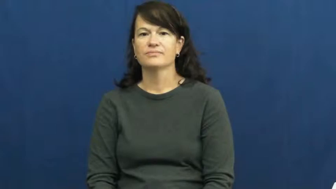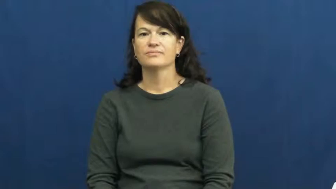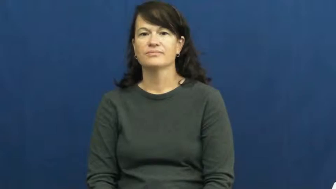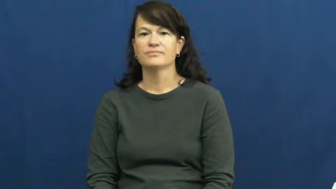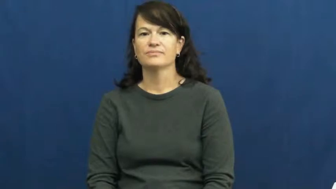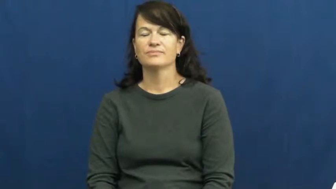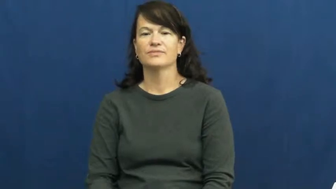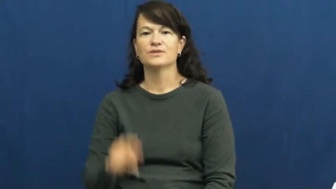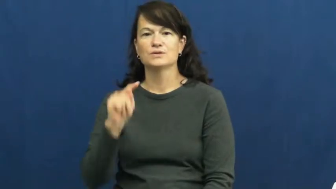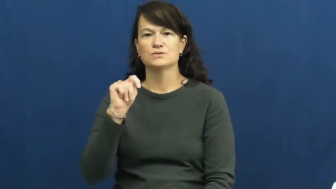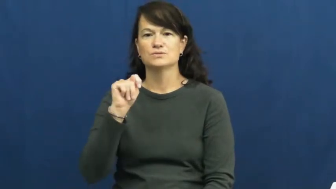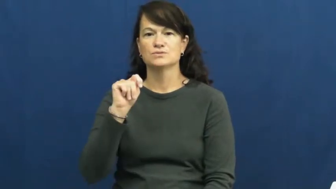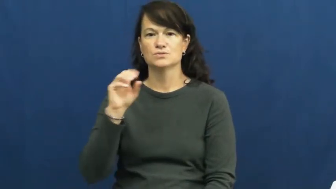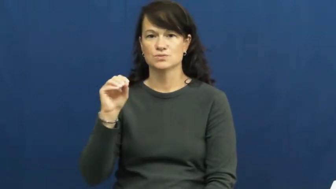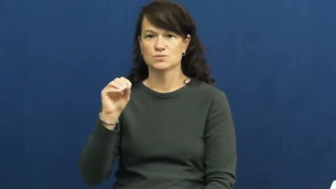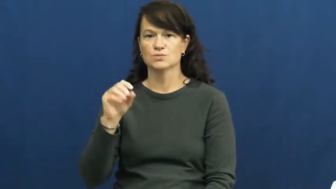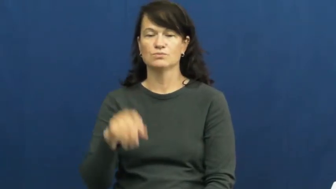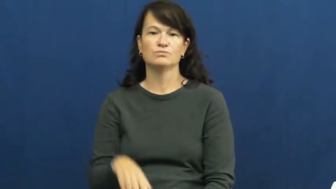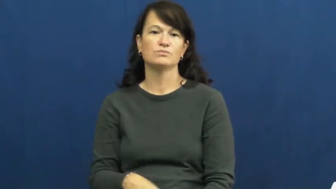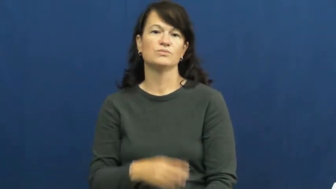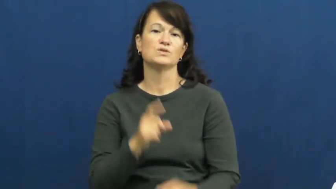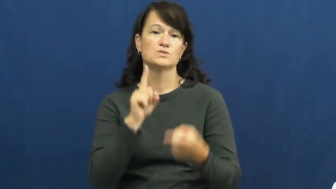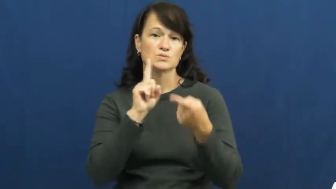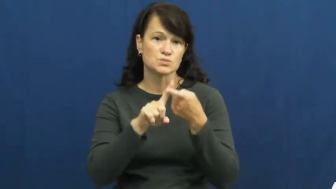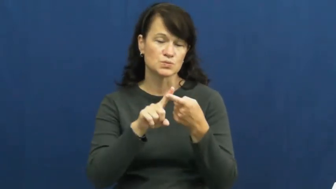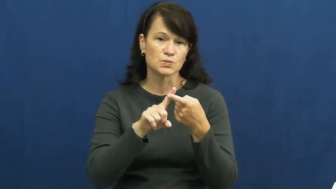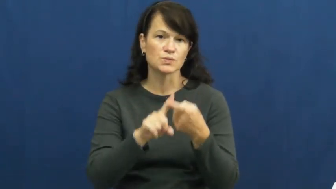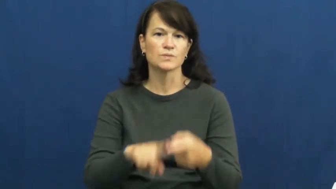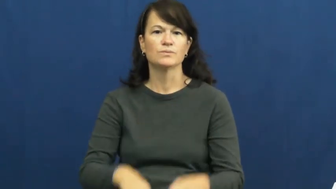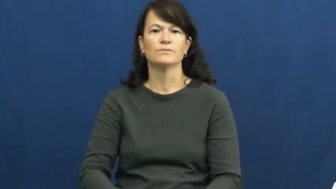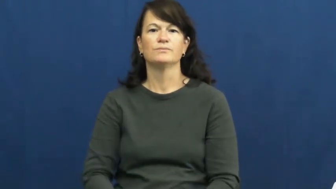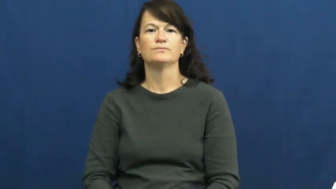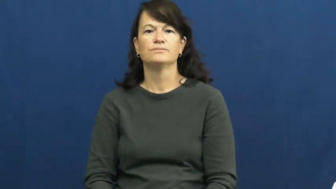to